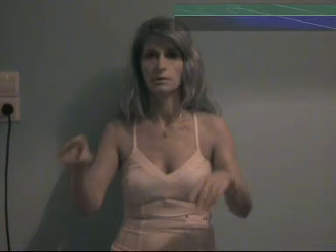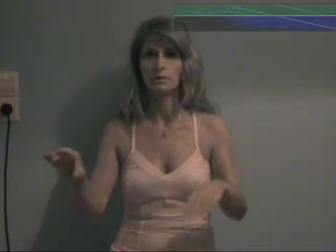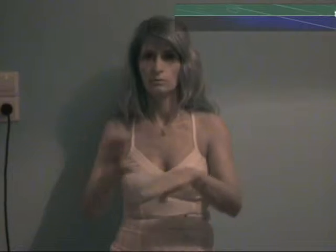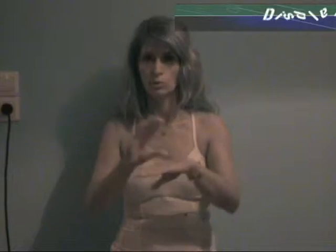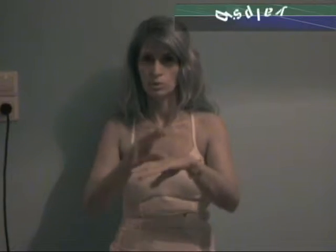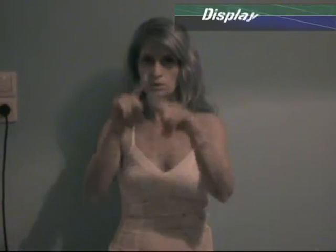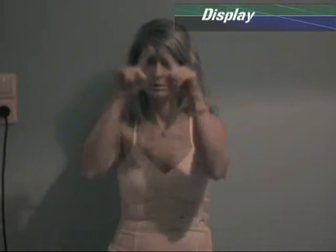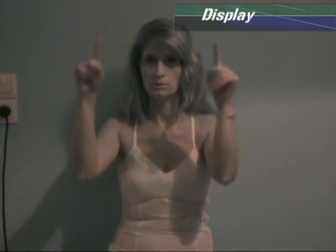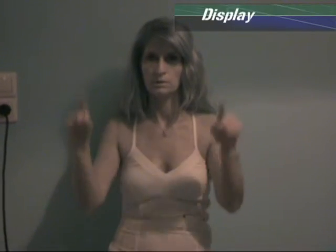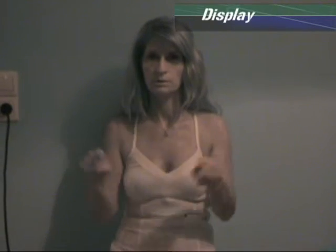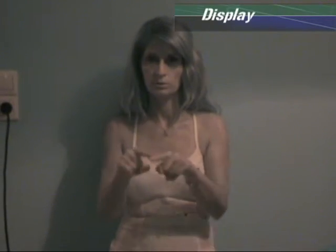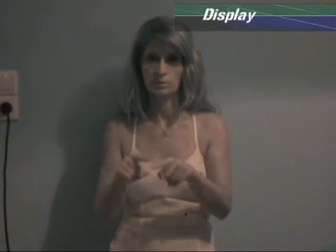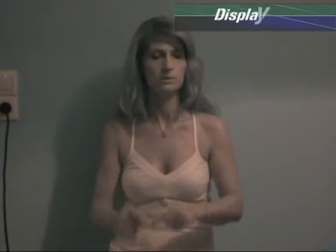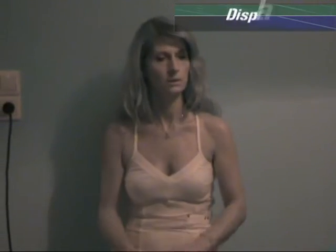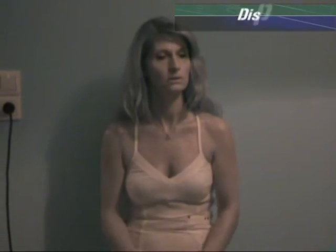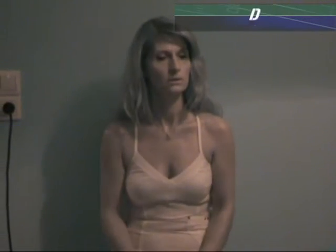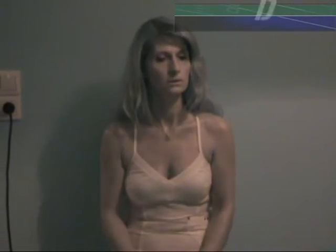Display